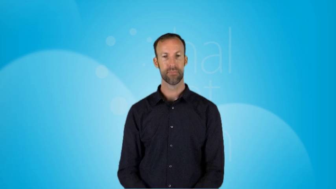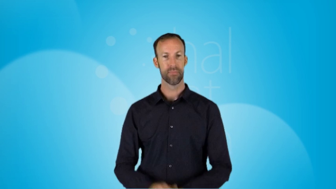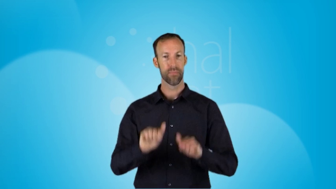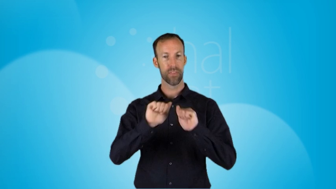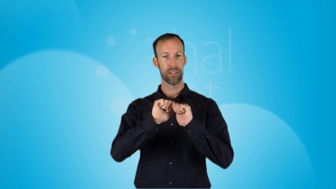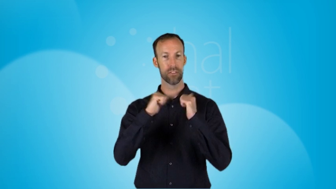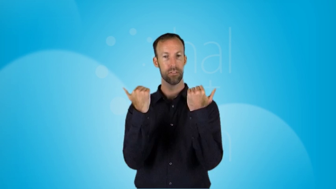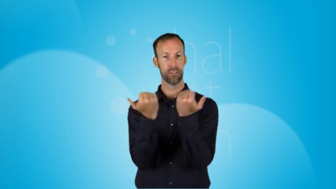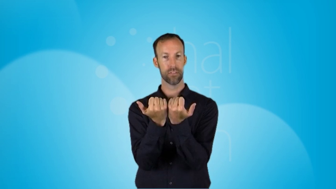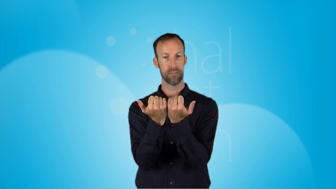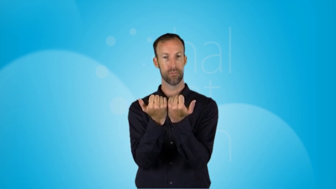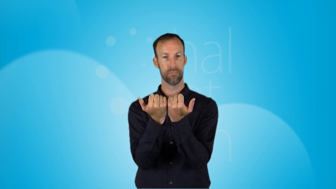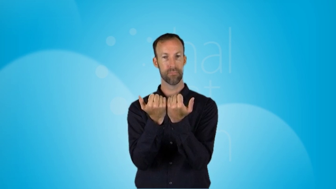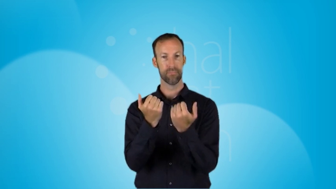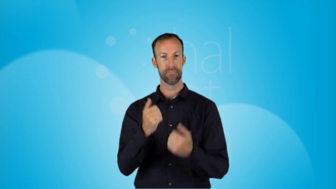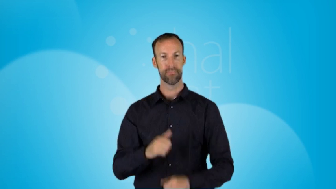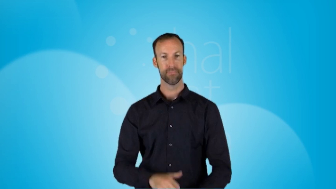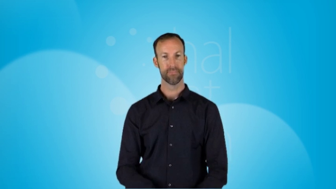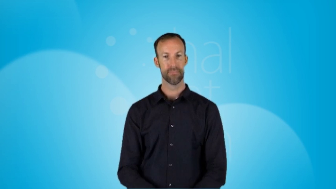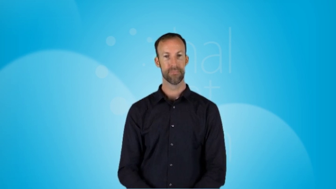agency